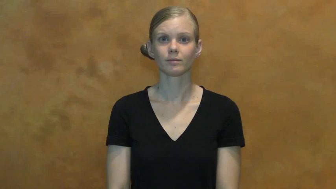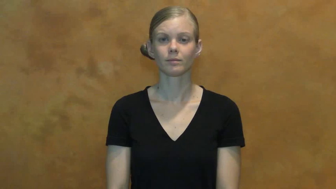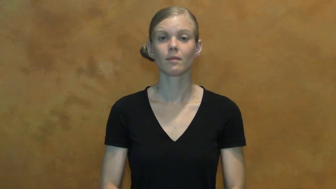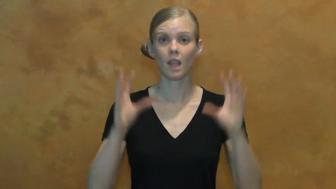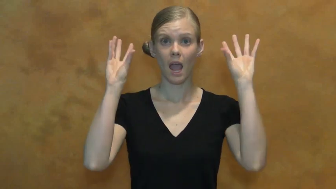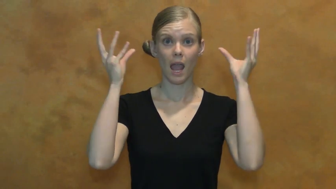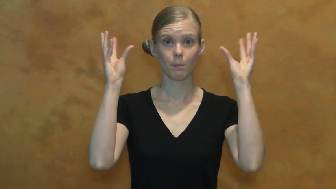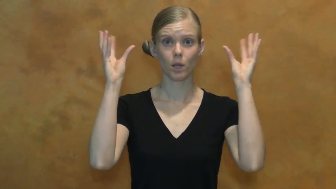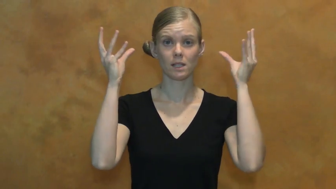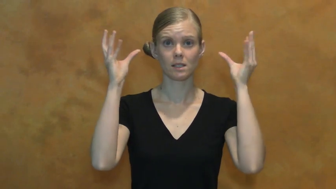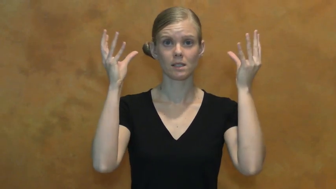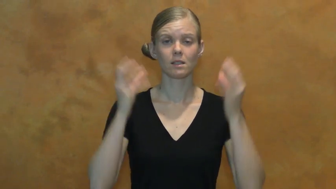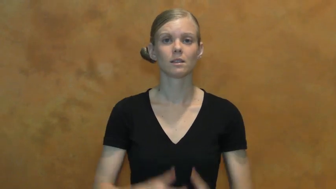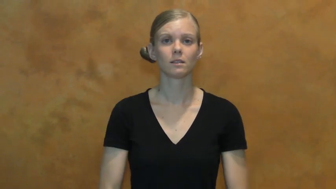ambulance